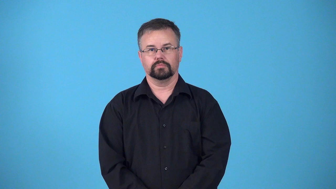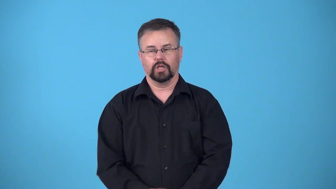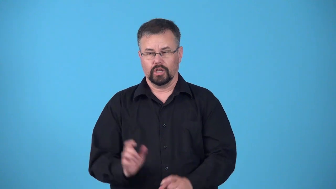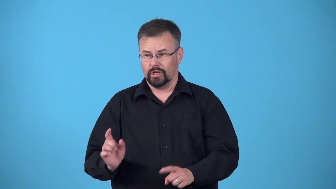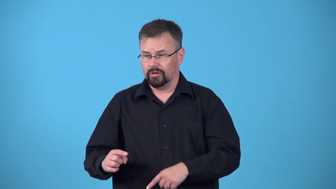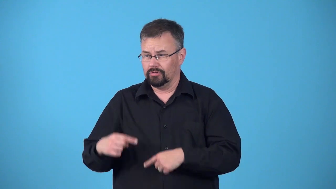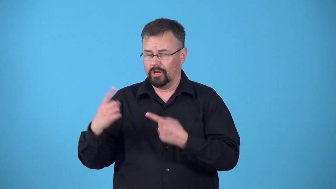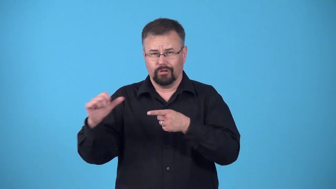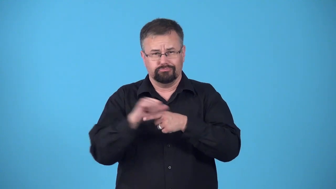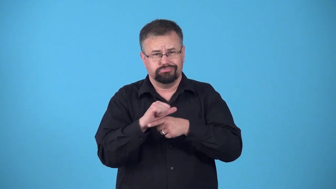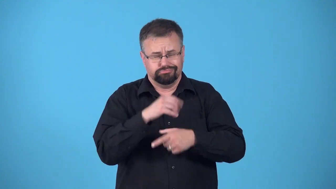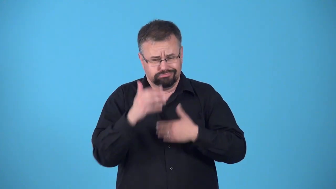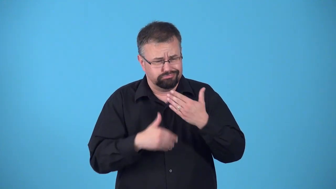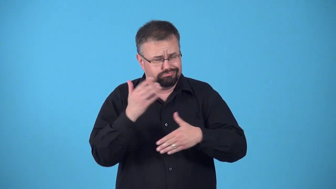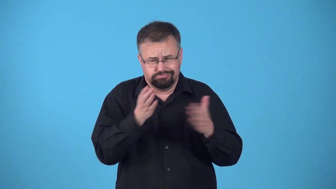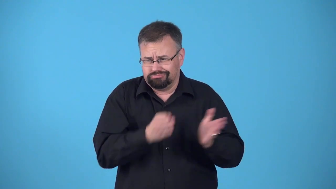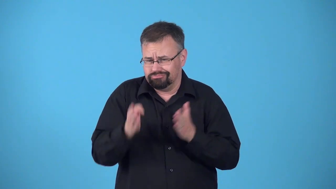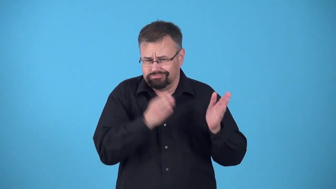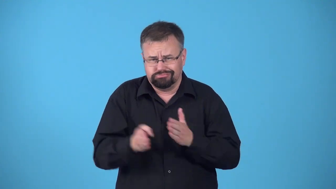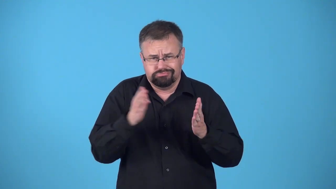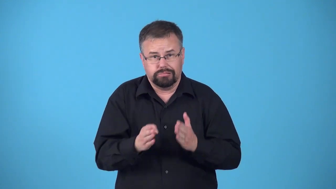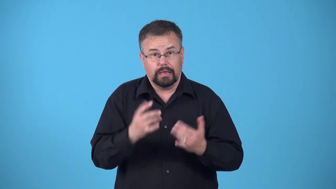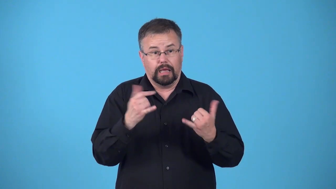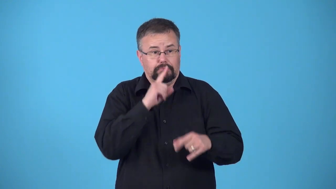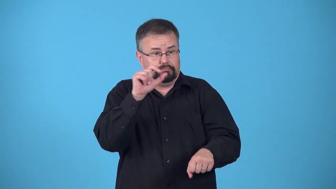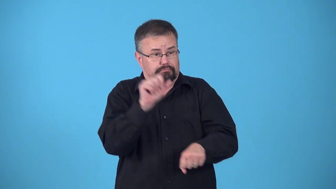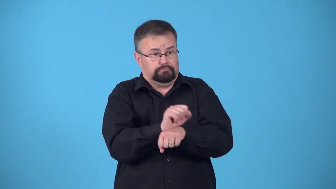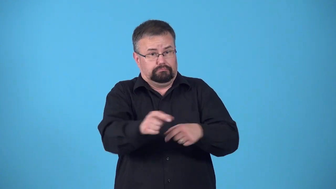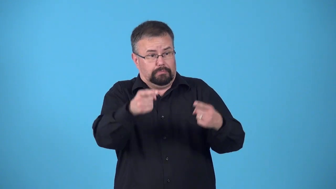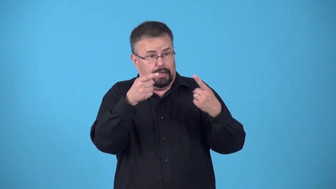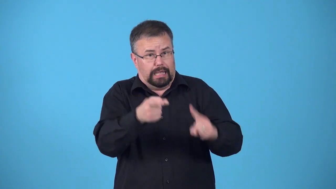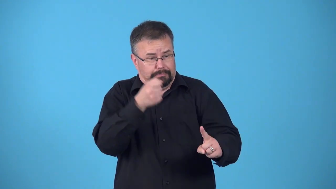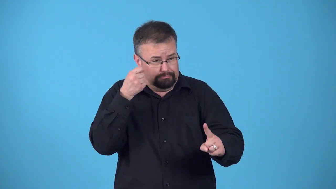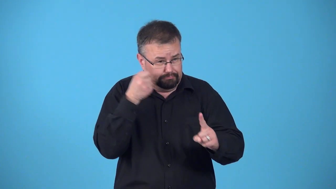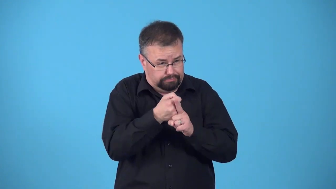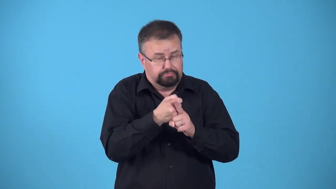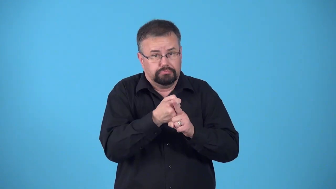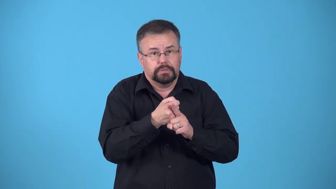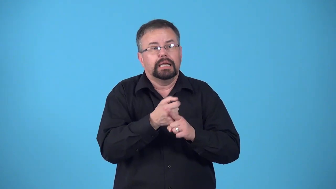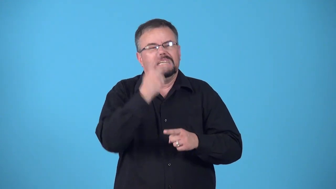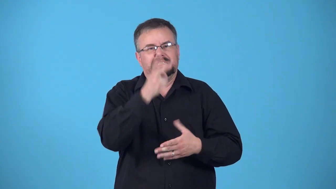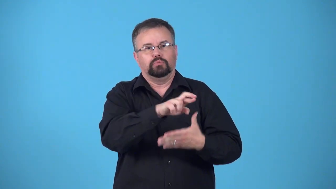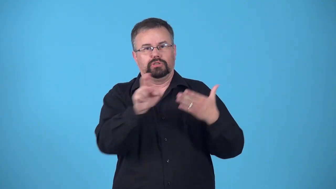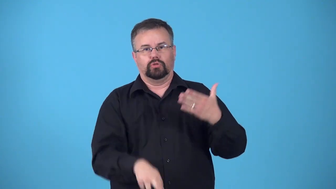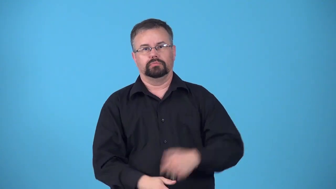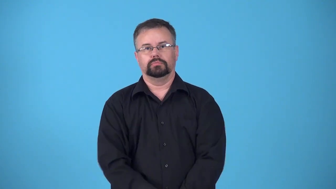where the rubber meets the road